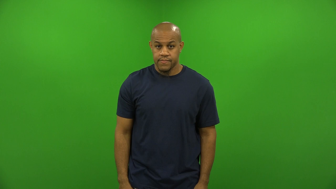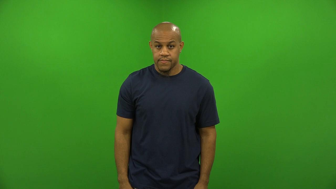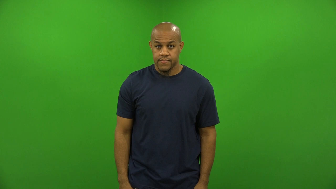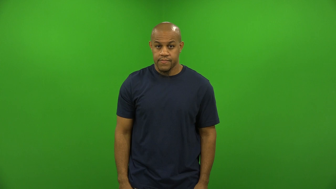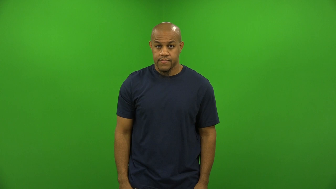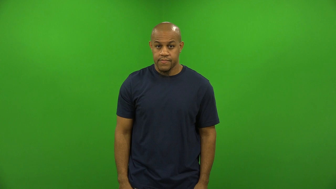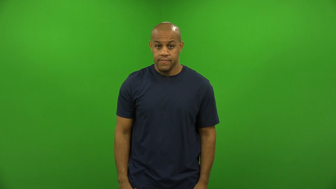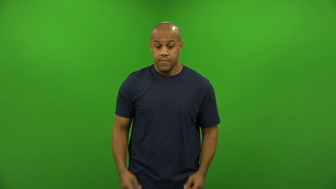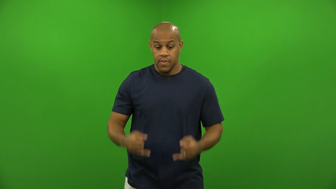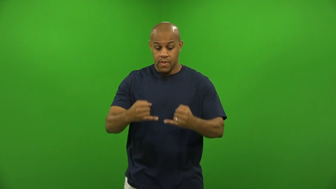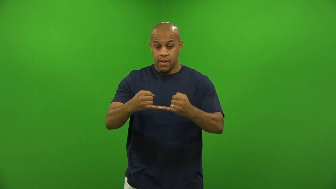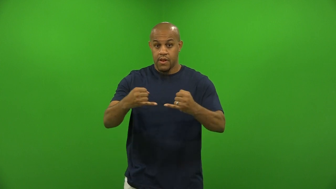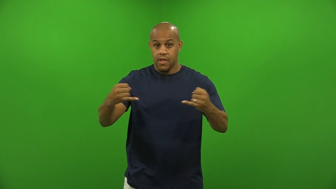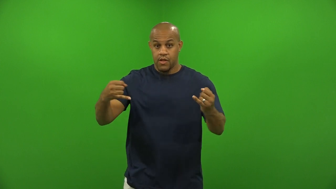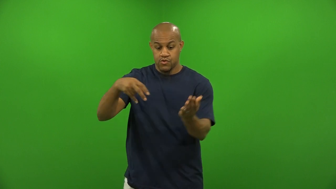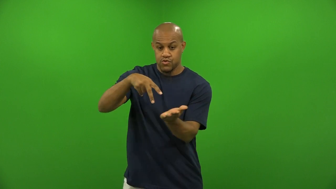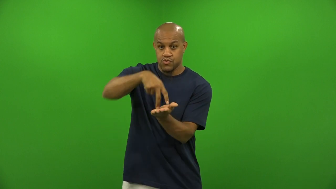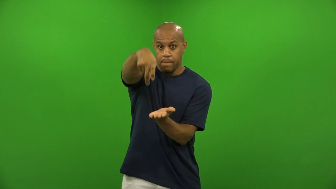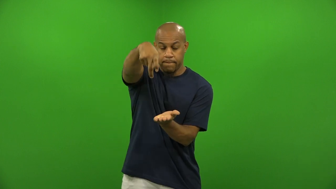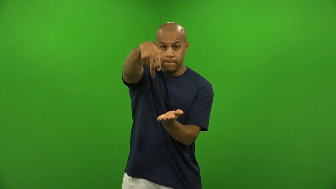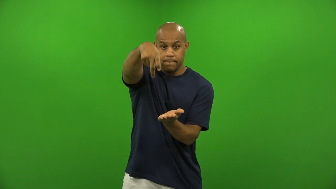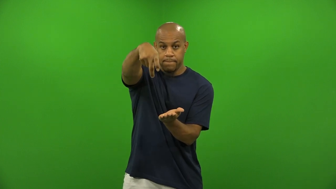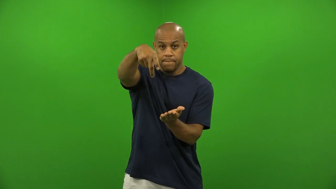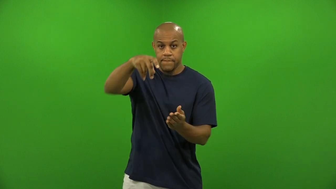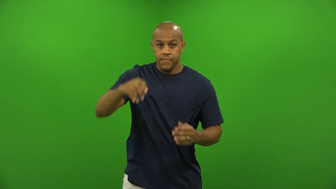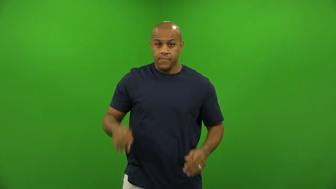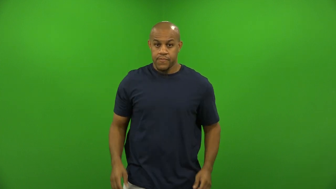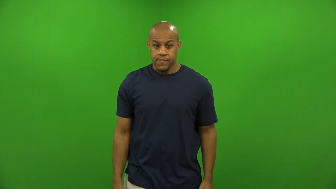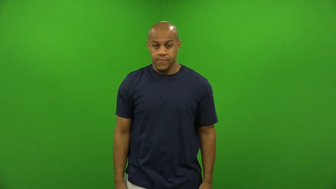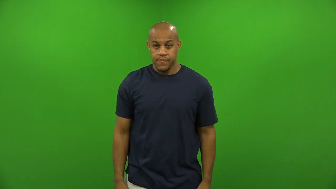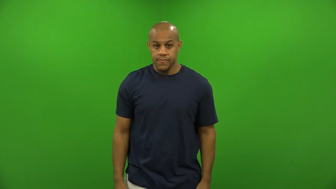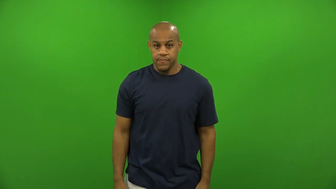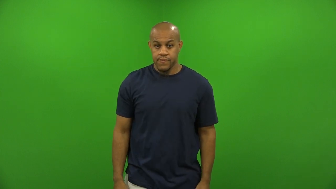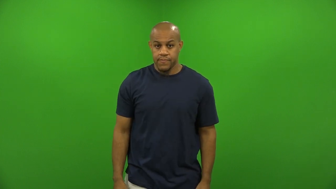Take off line